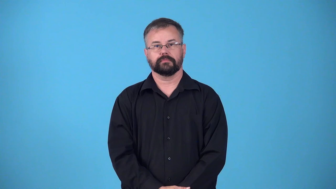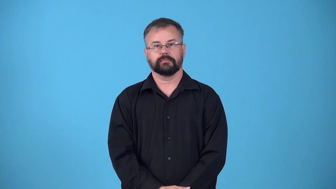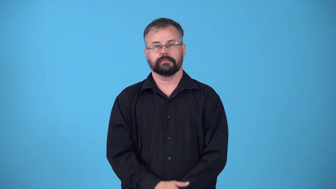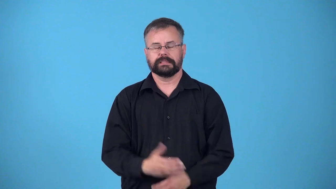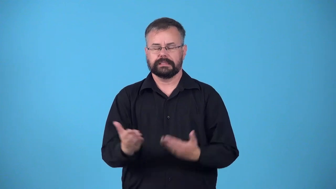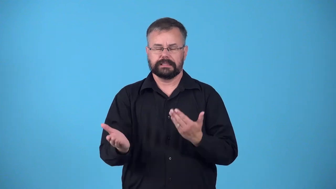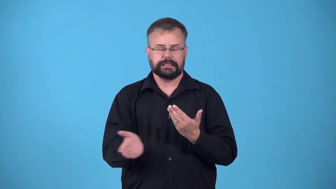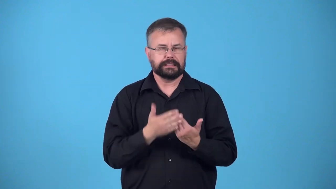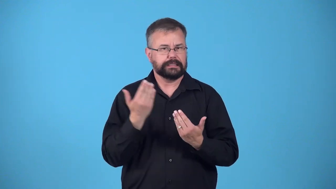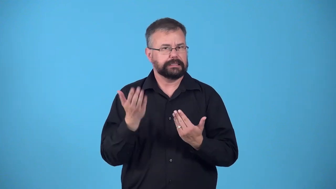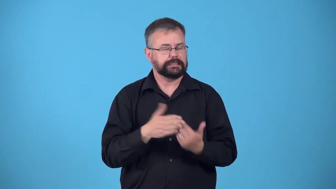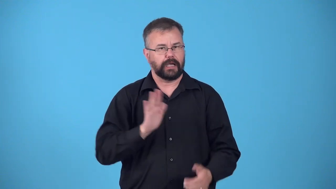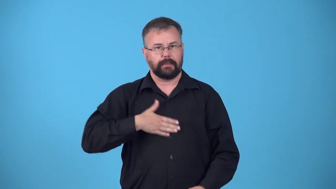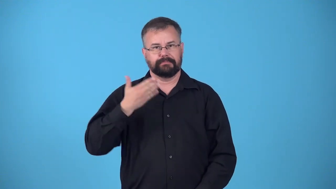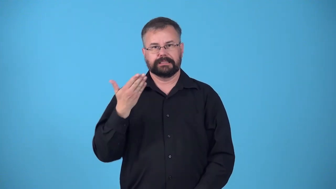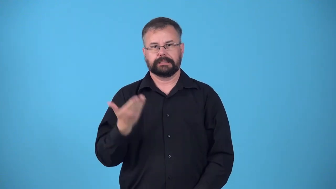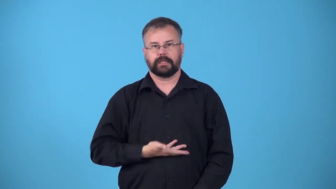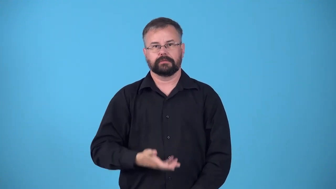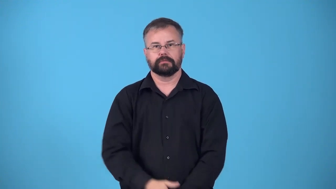fragile